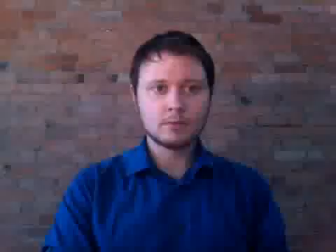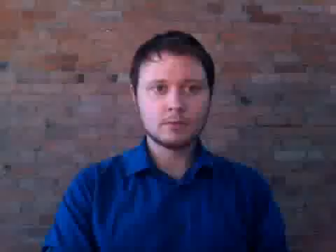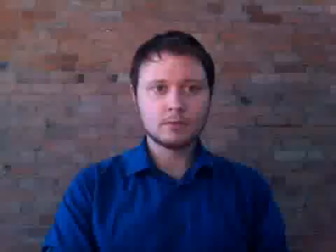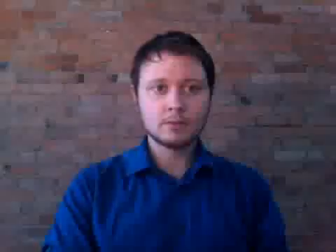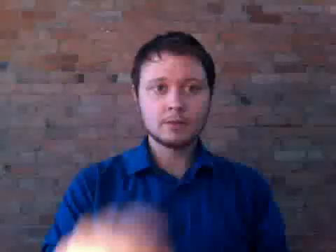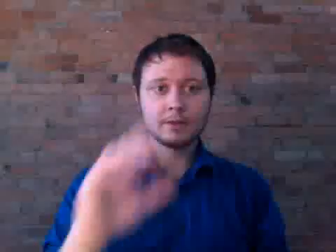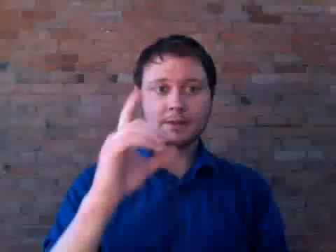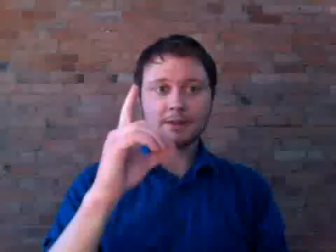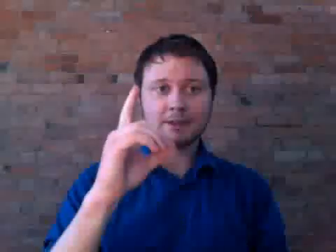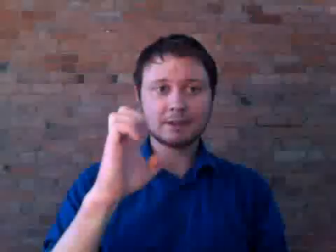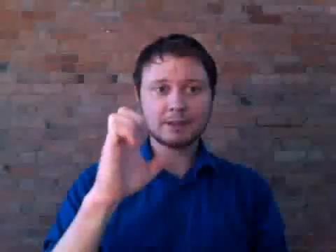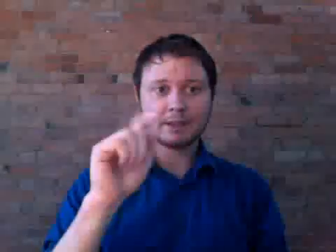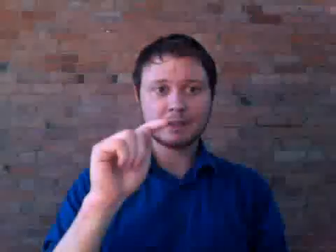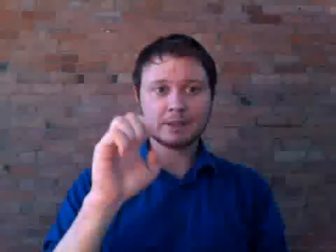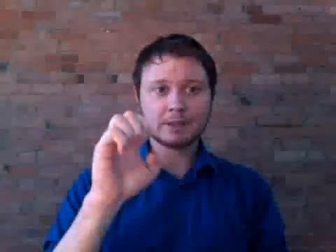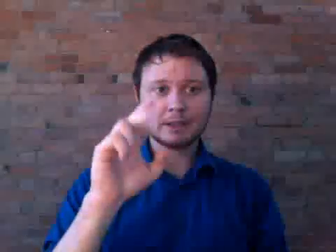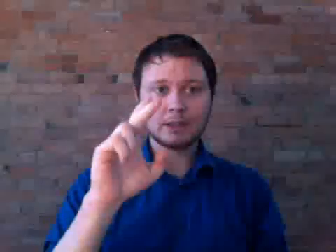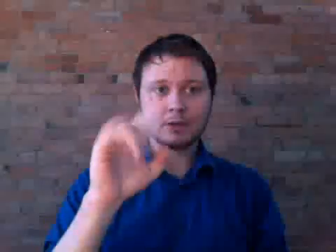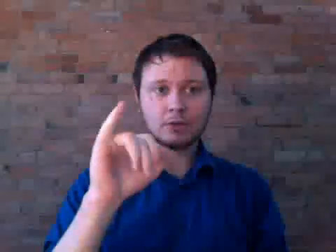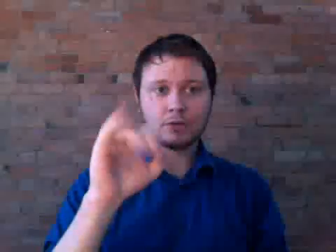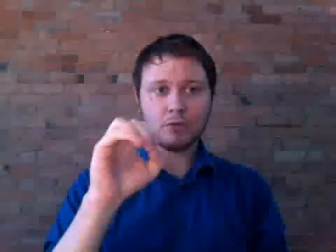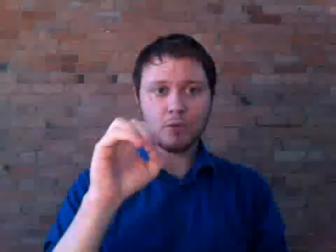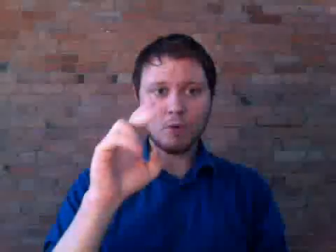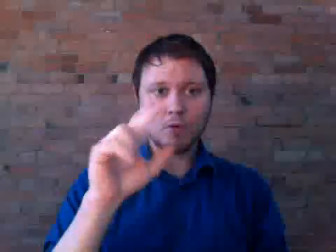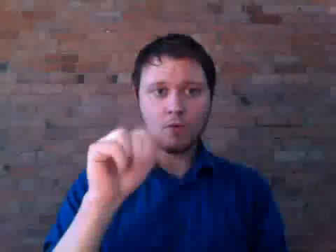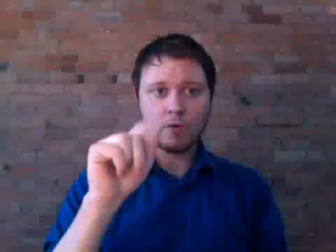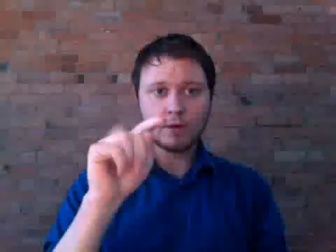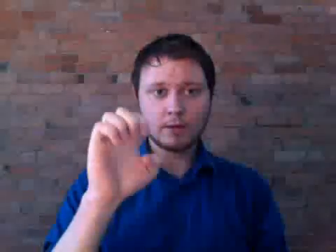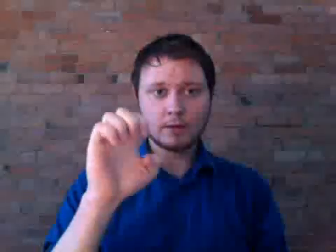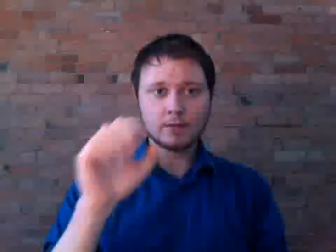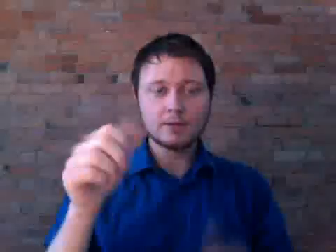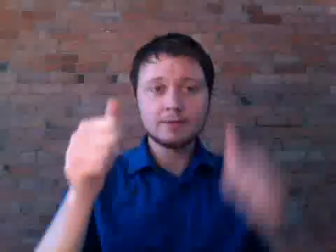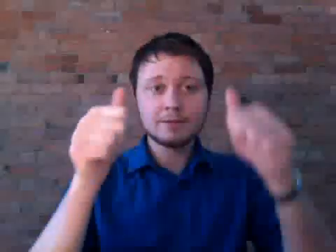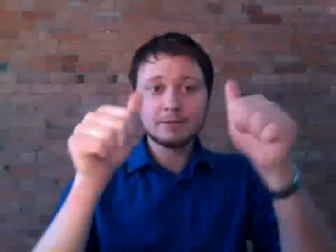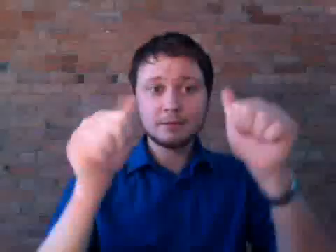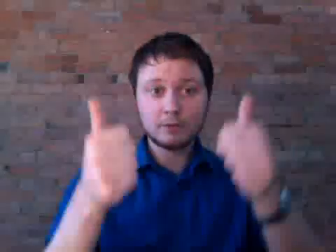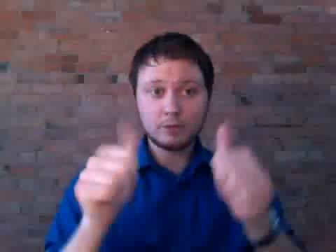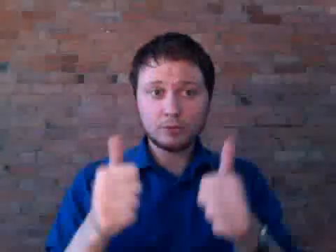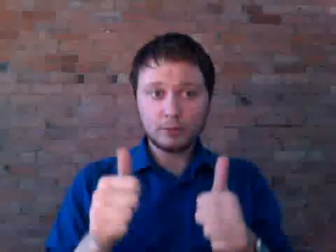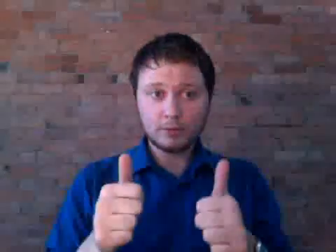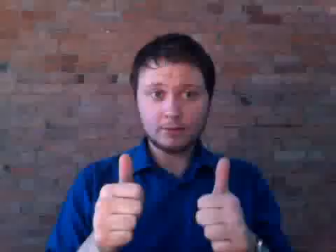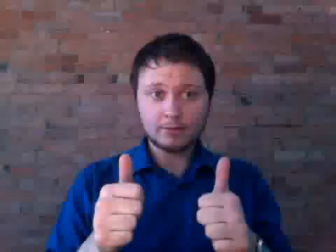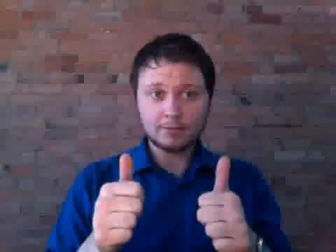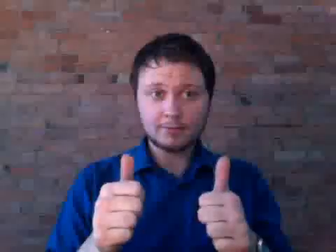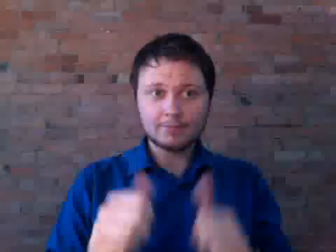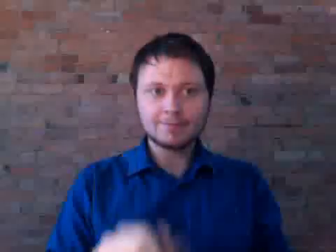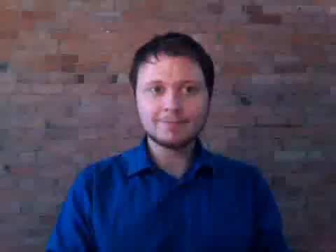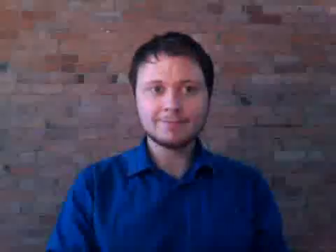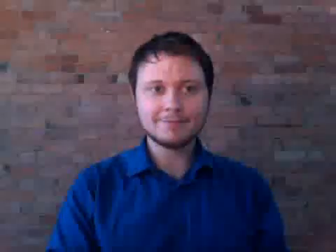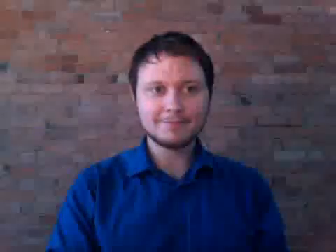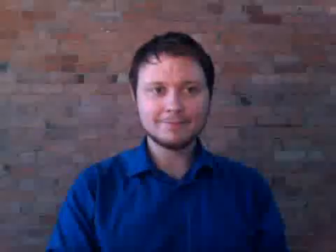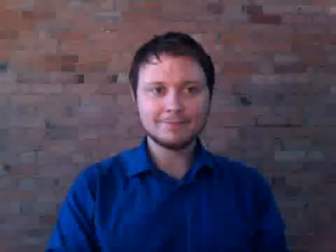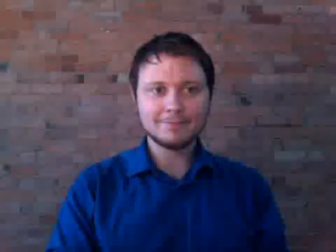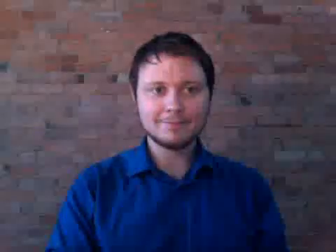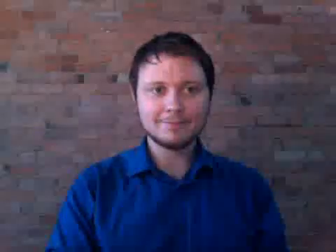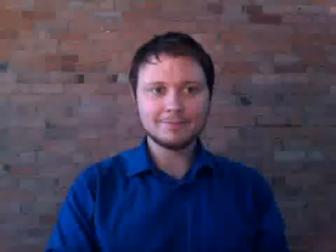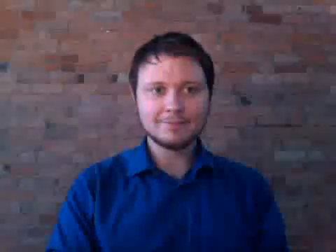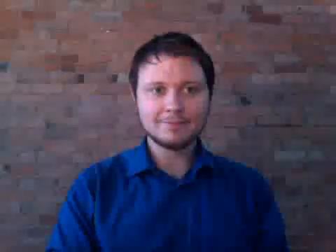Deteriorate